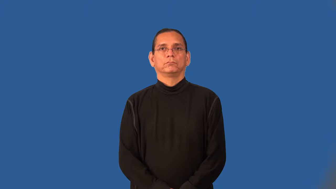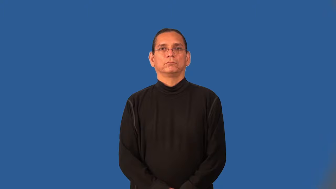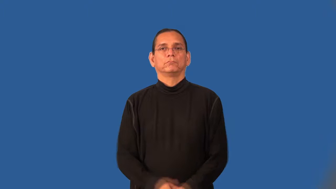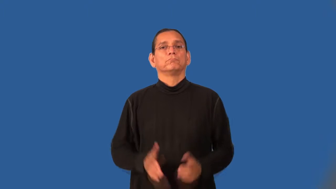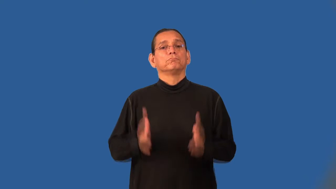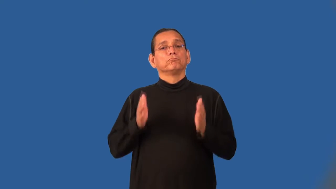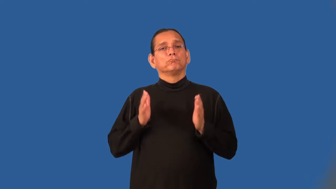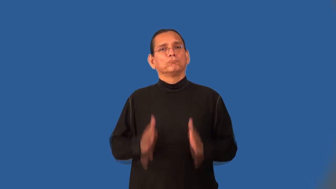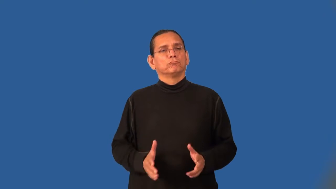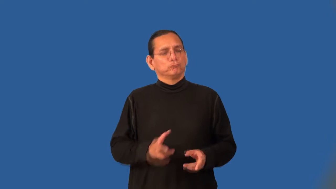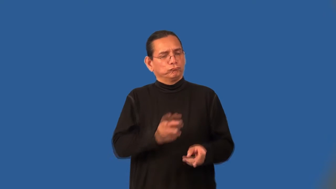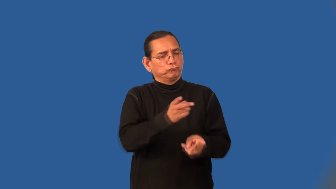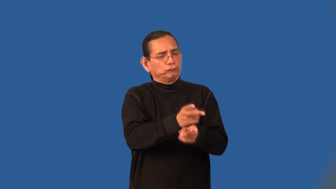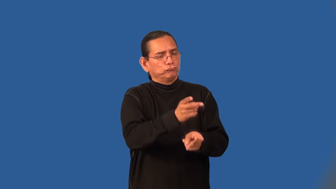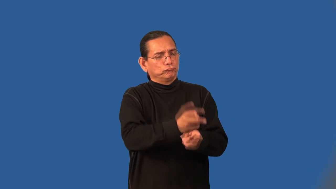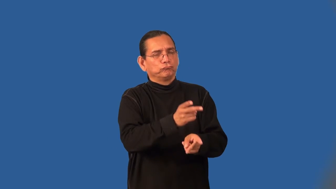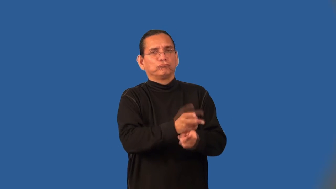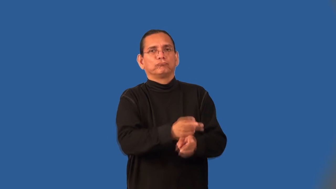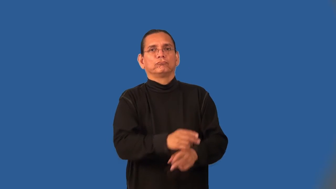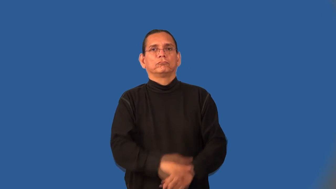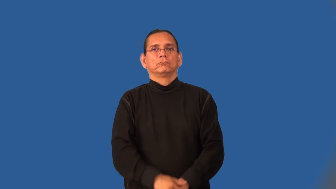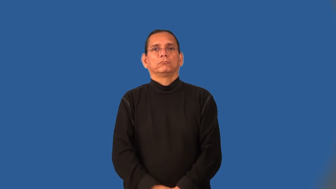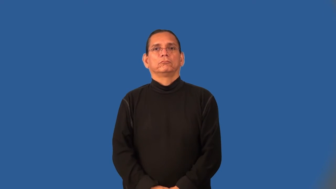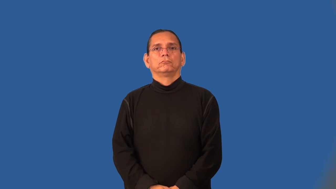keeper-zoo